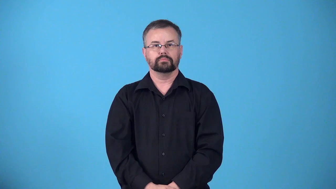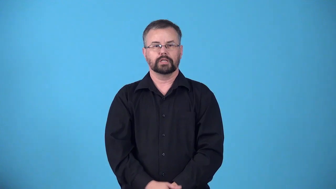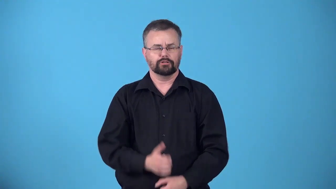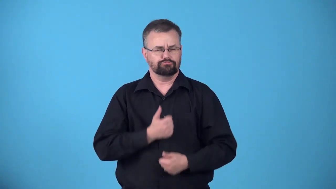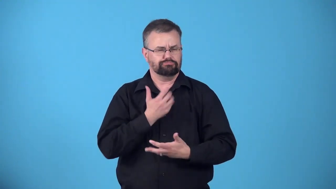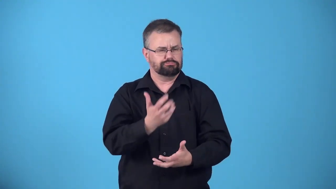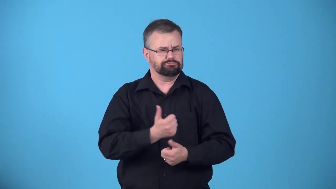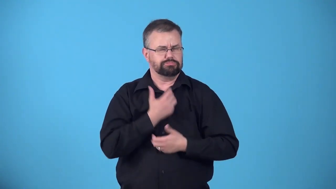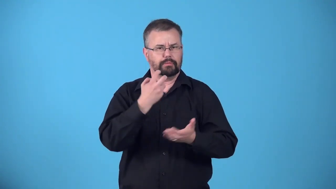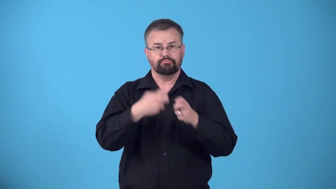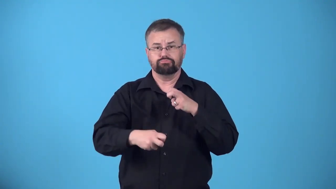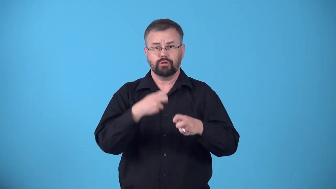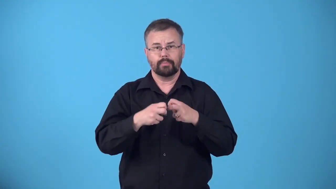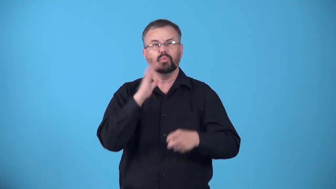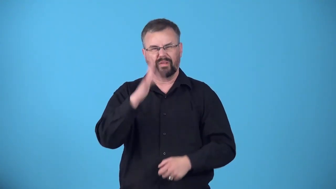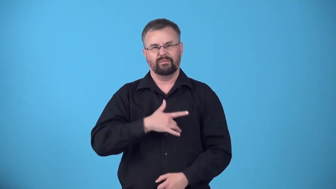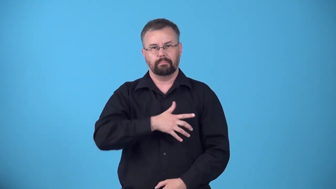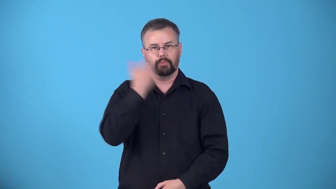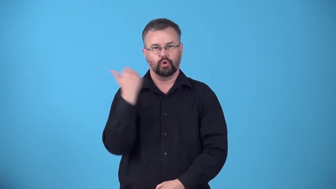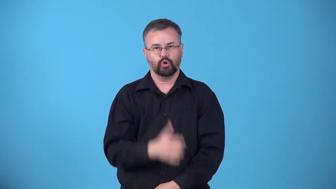a problem shared is a problem halved